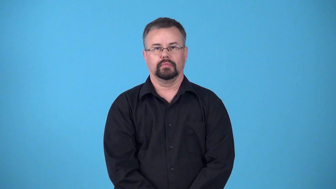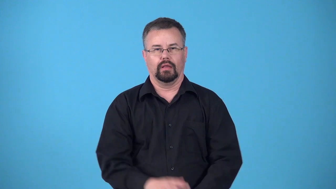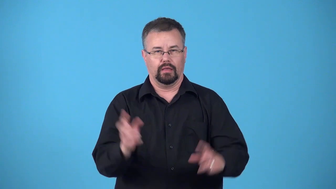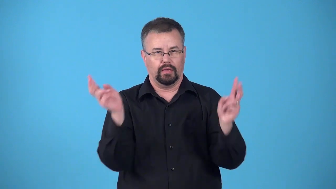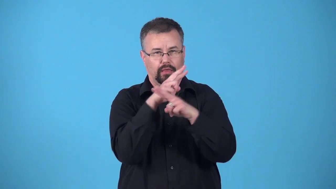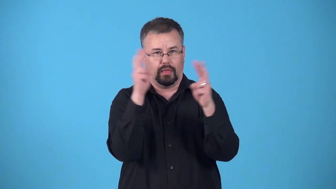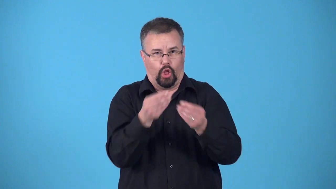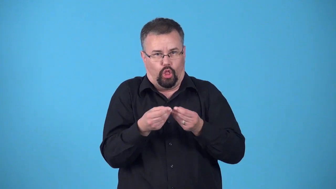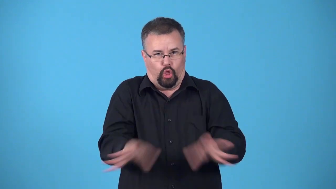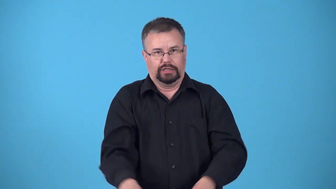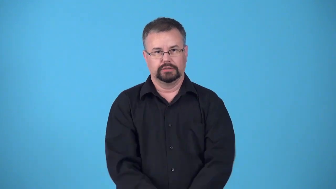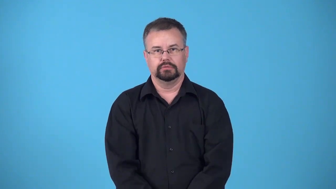slip through one's fingers